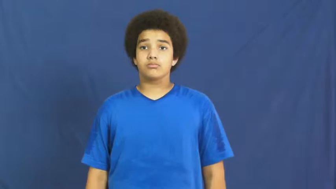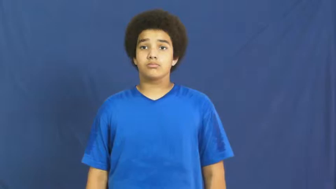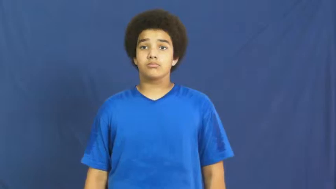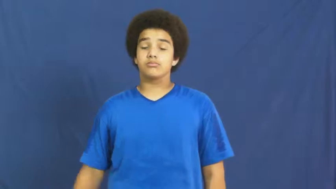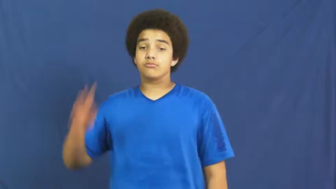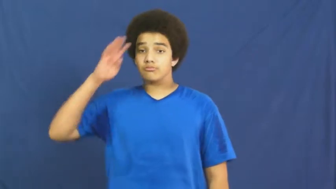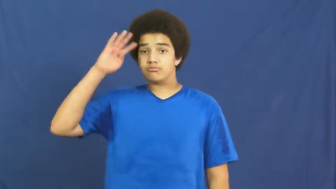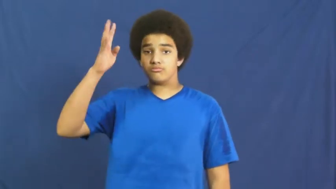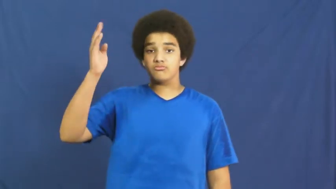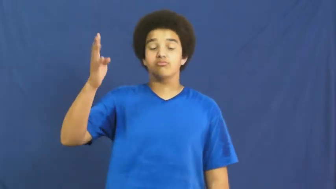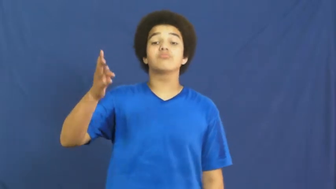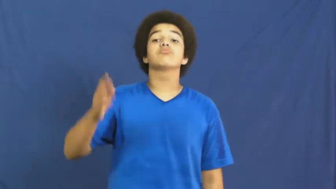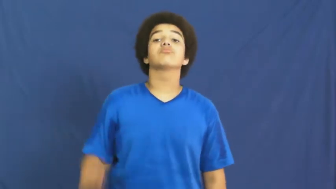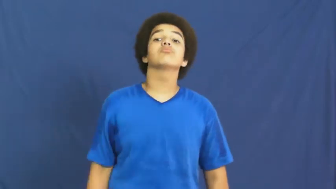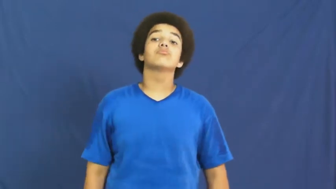fabricate,make up